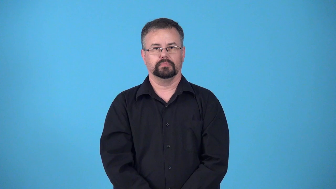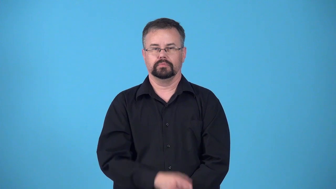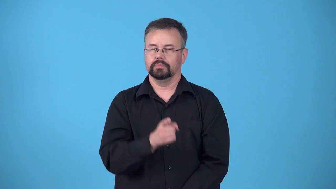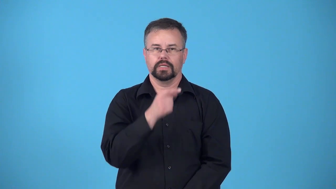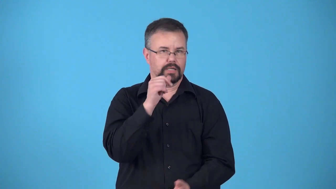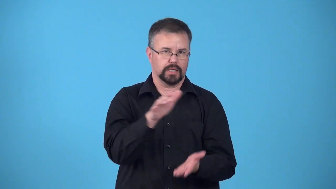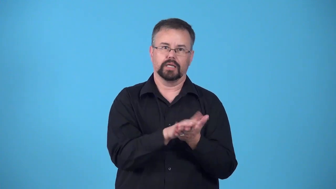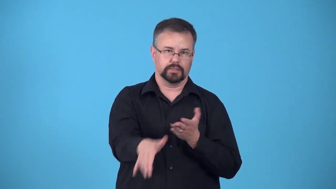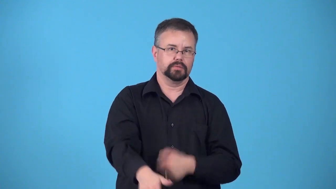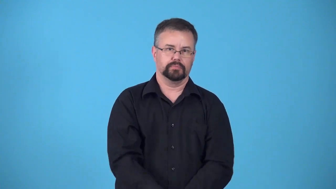what rock did you crawl out from under